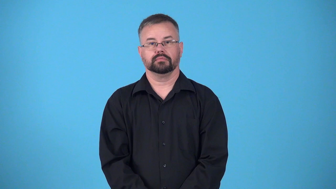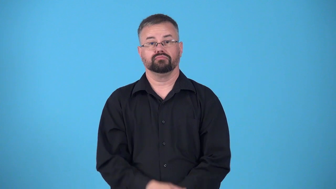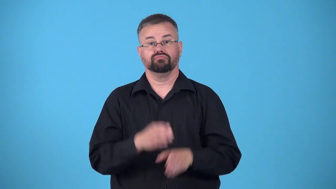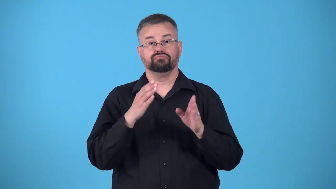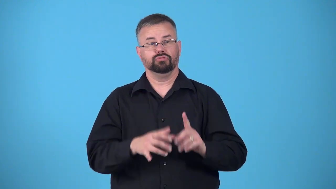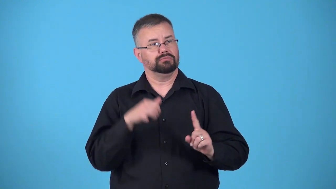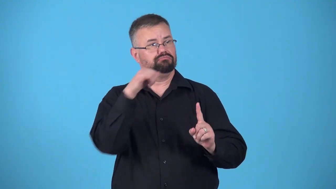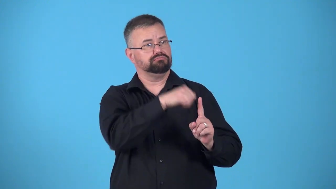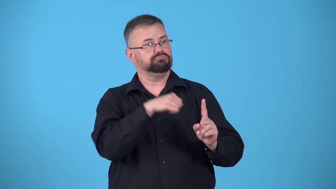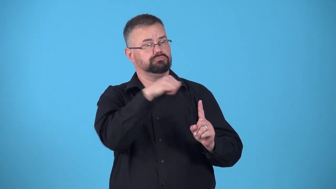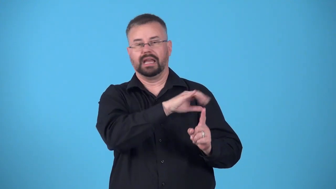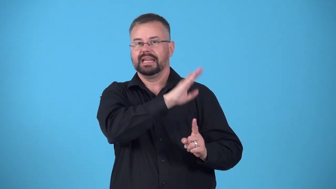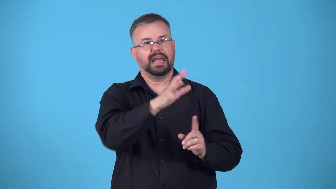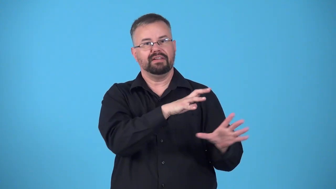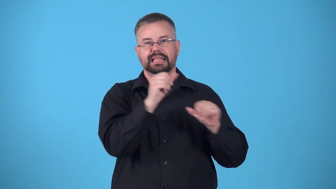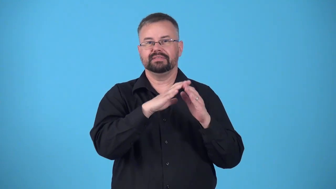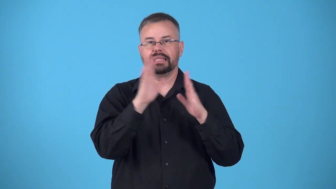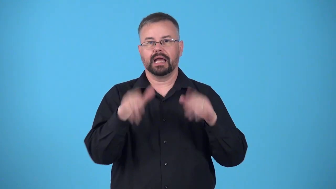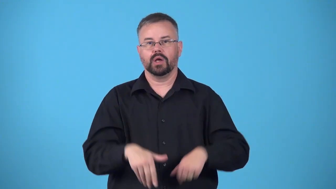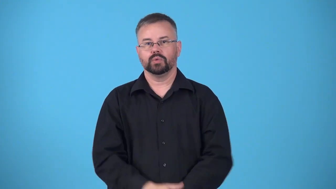shut in